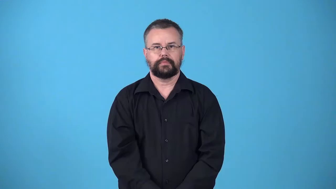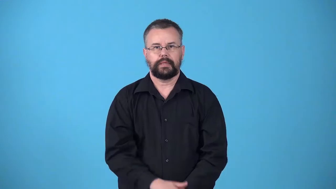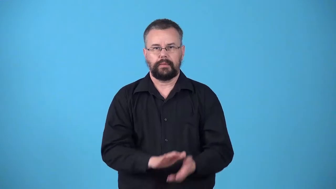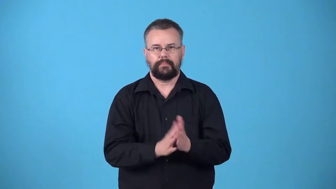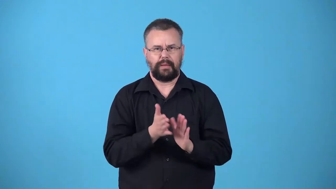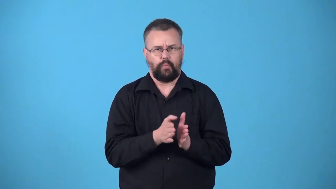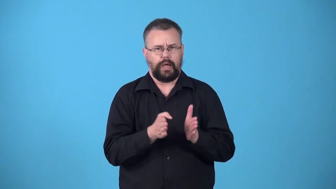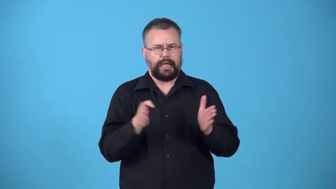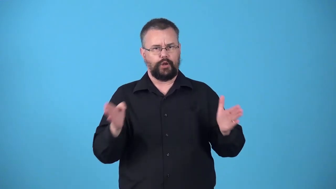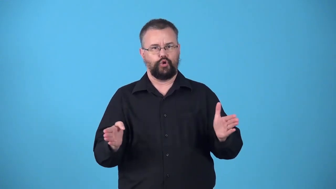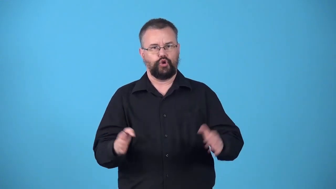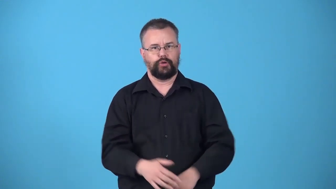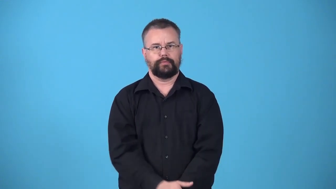widener